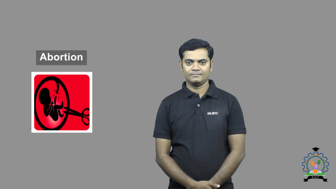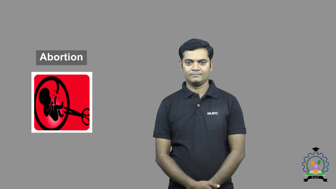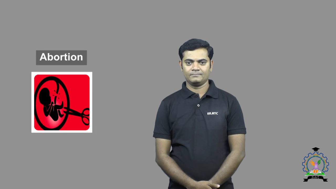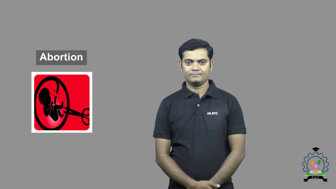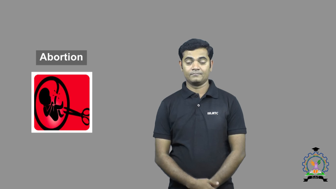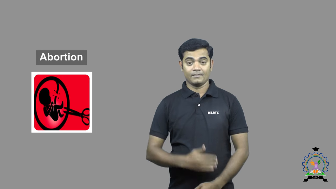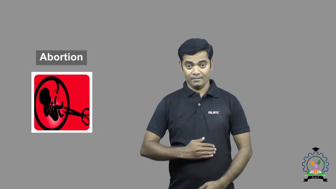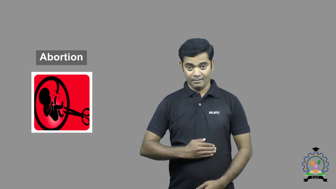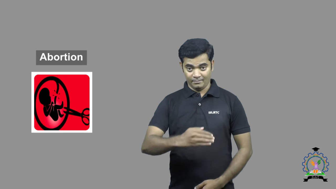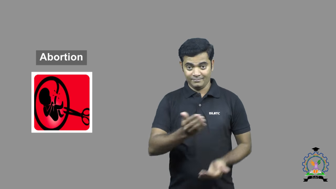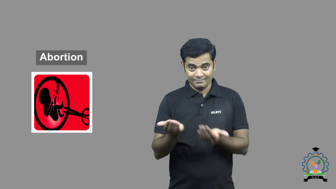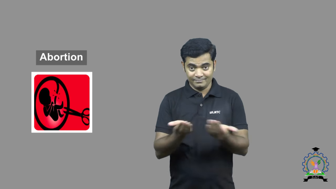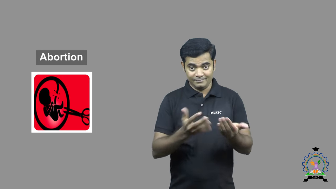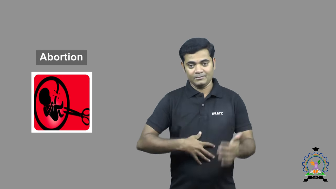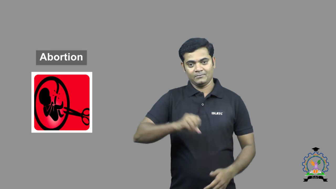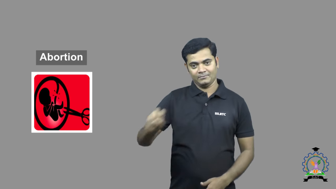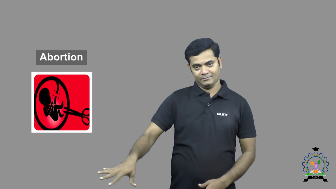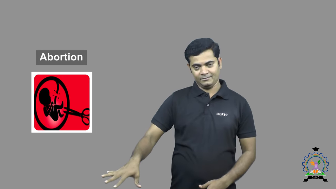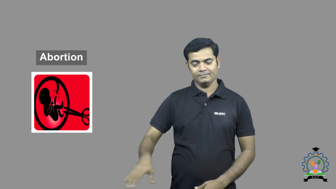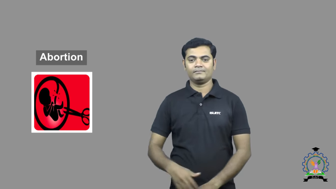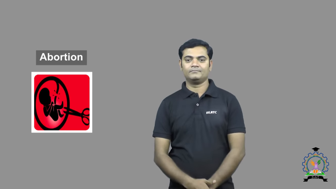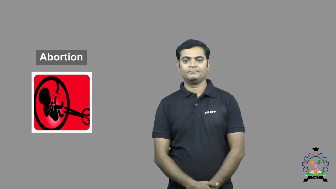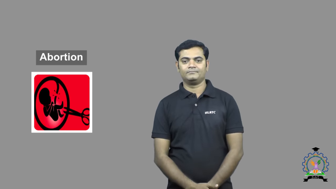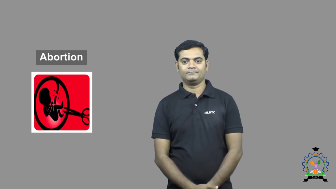Abortion